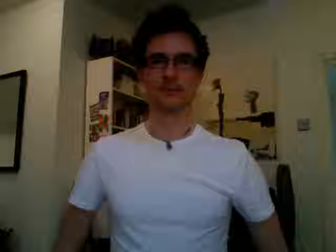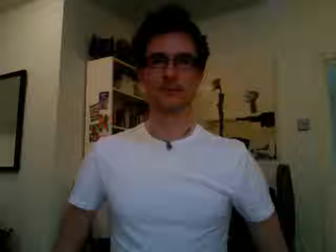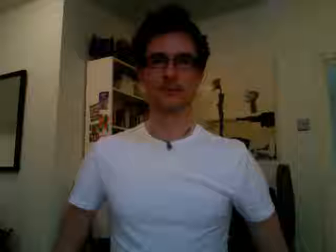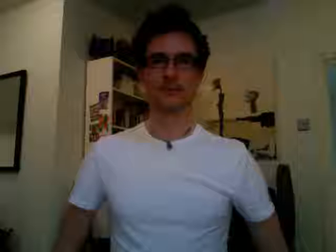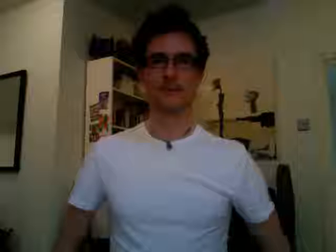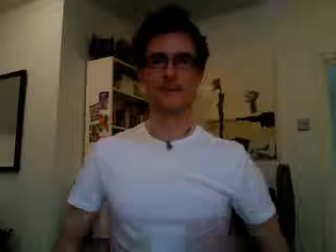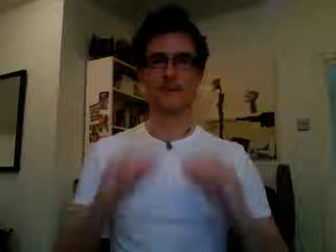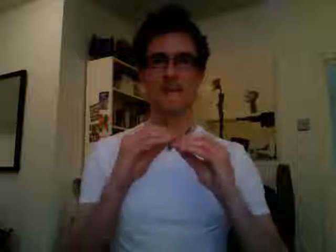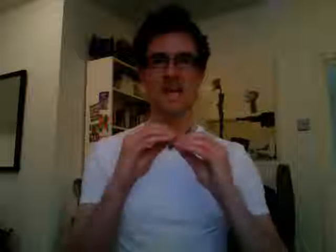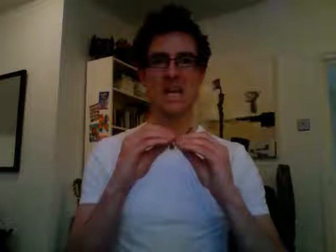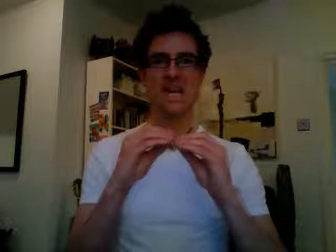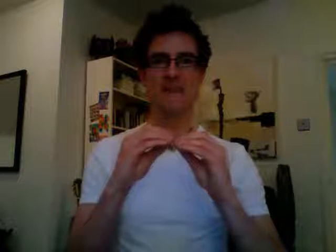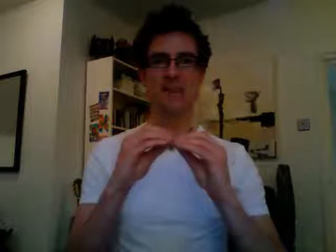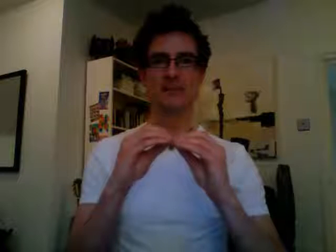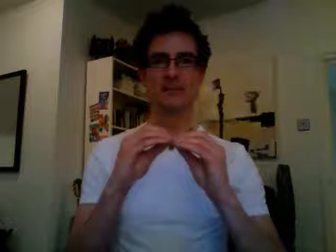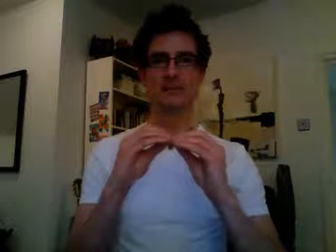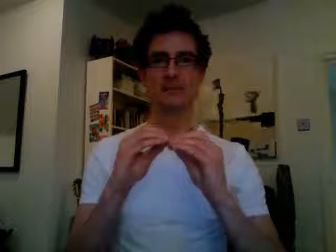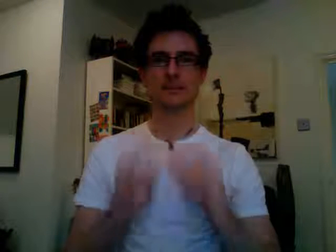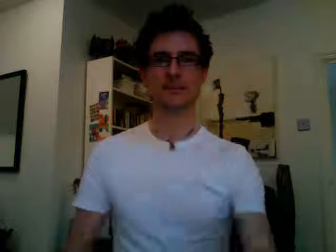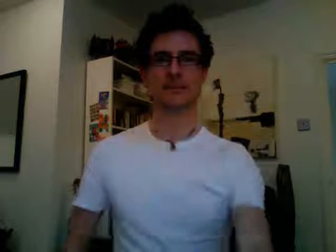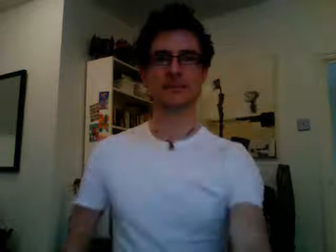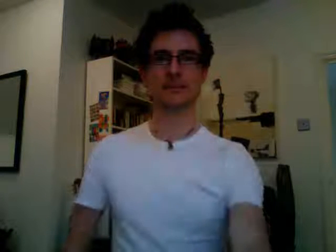B